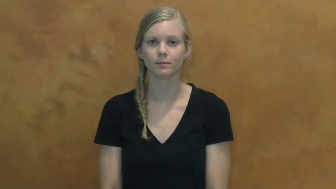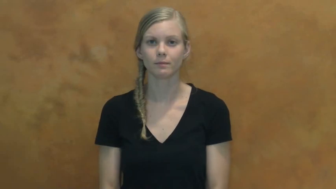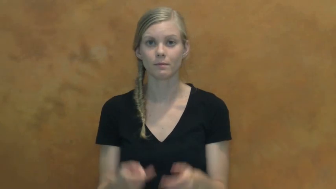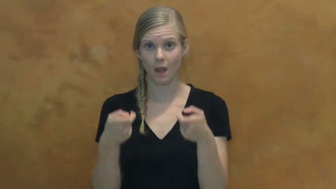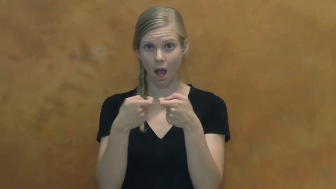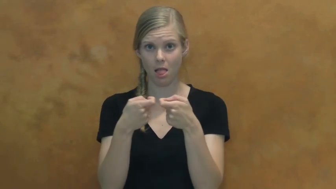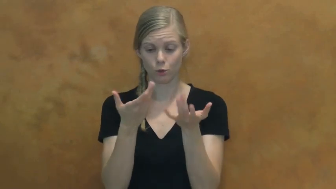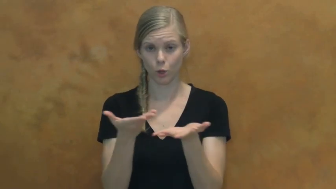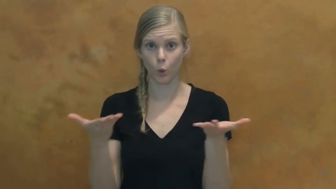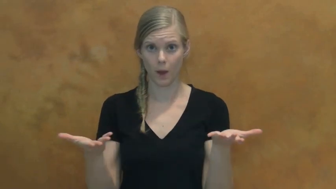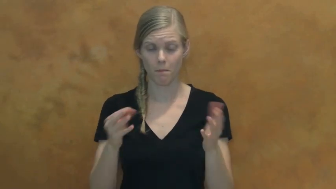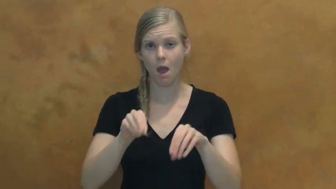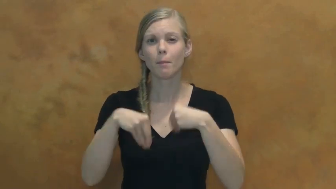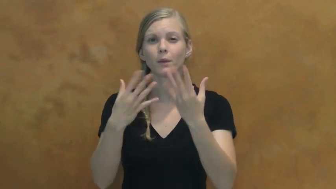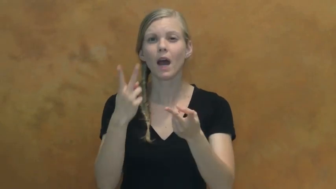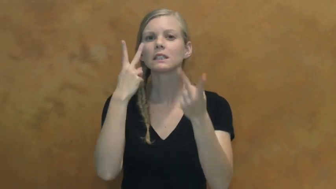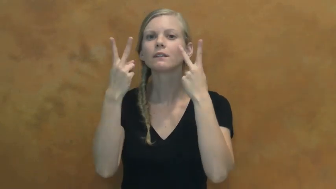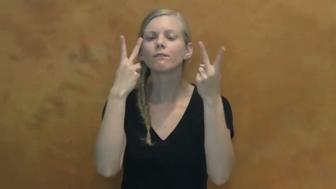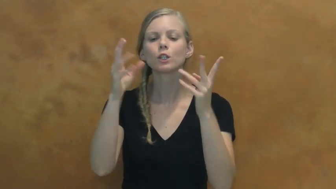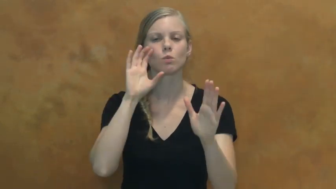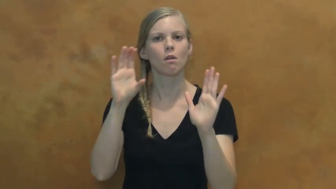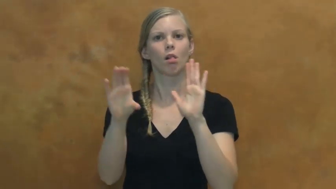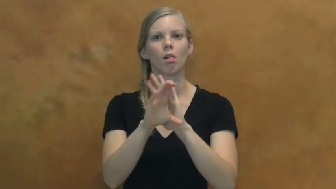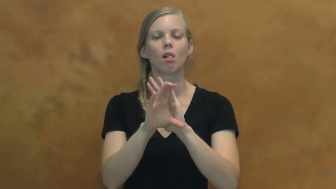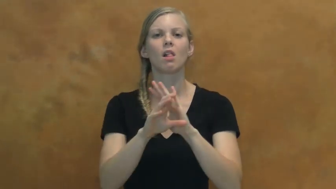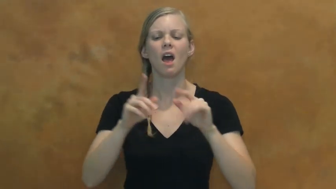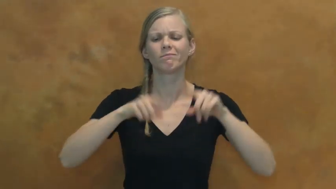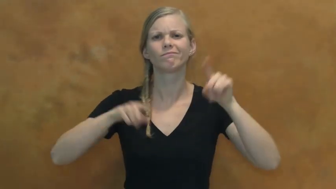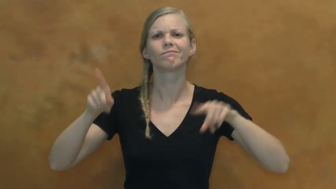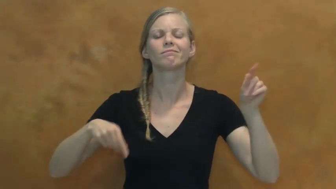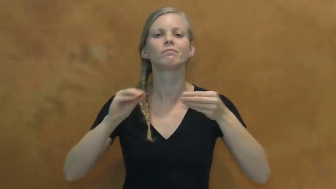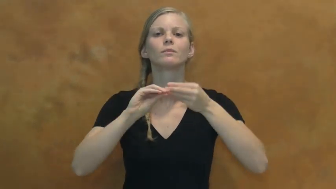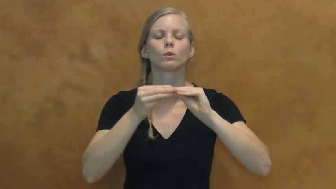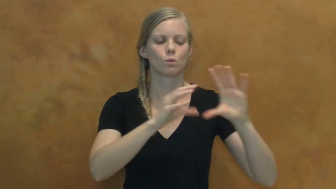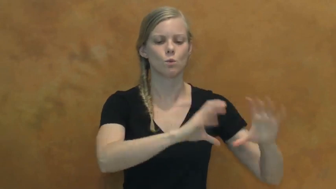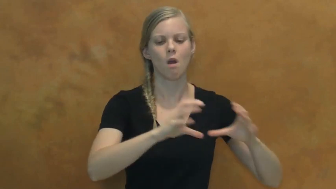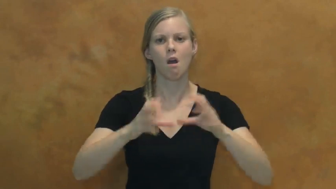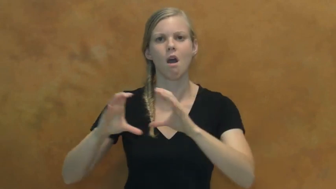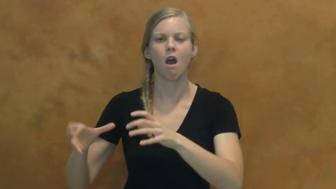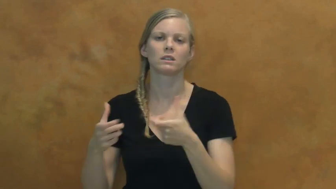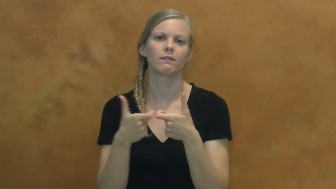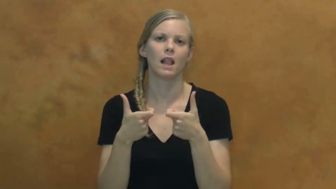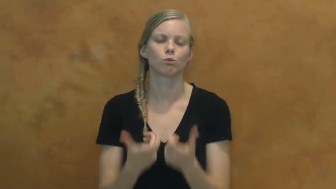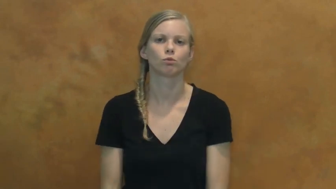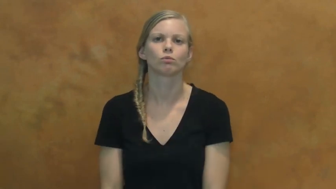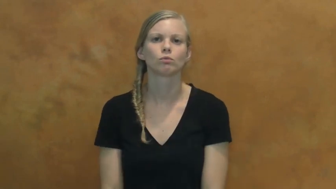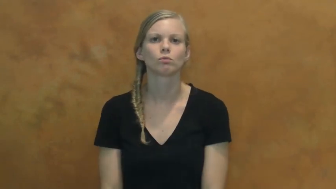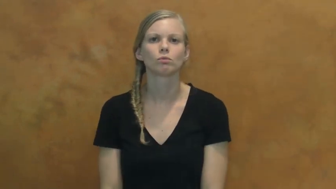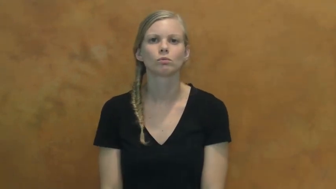oscilloscope